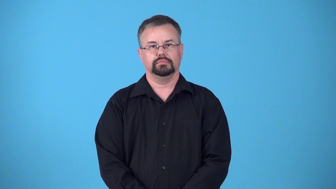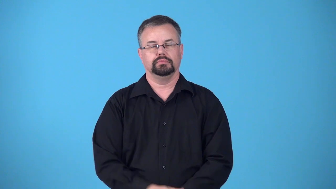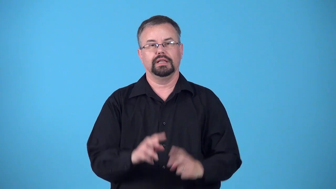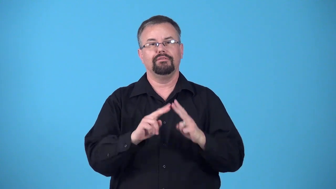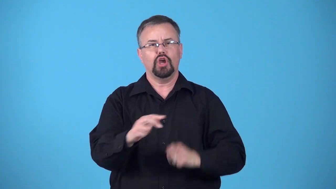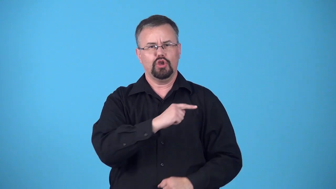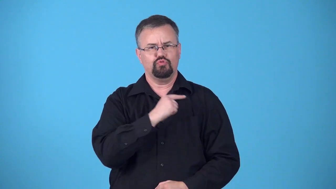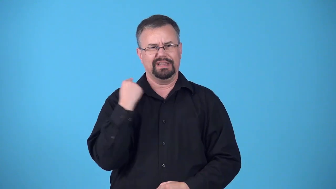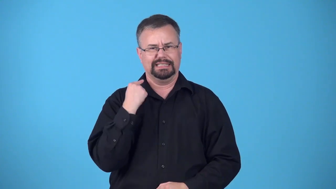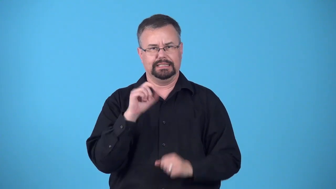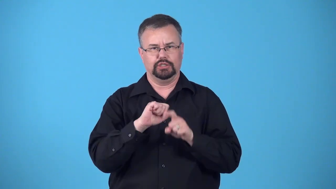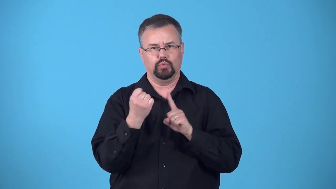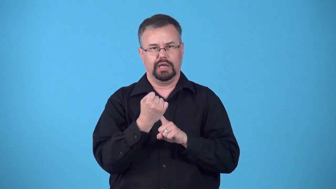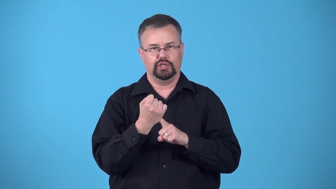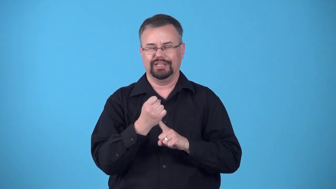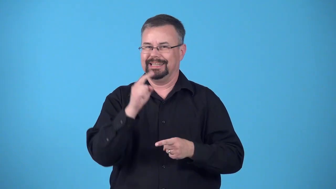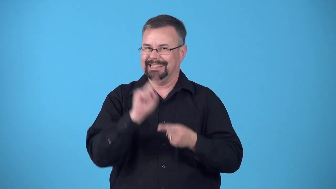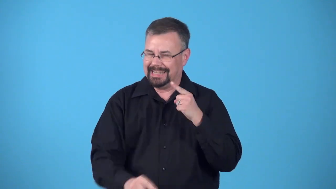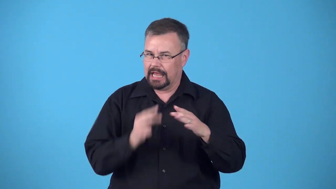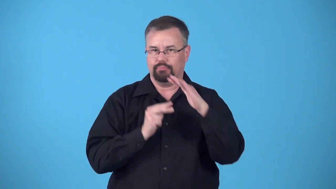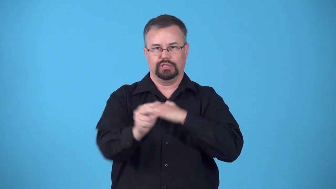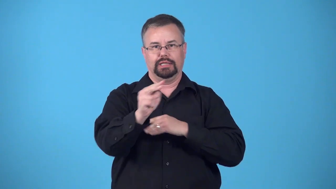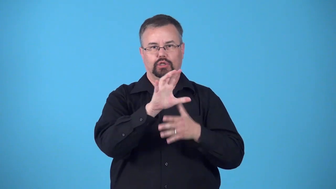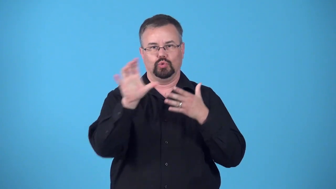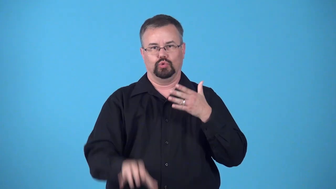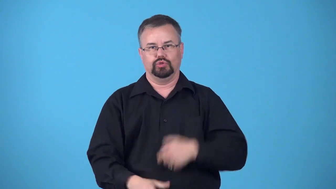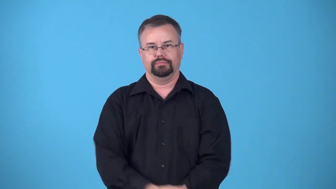on razor's edge